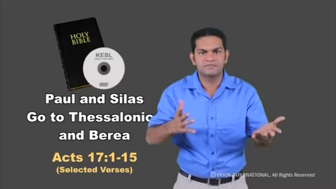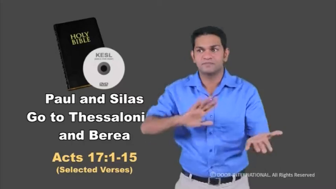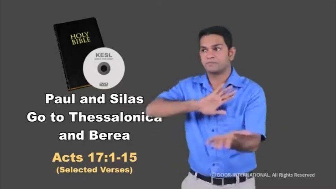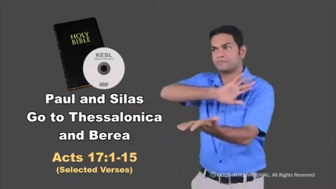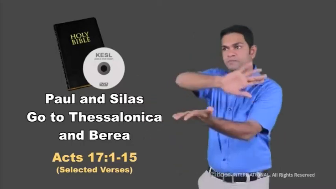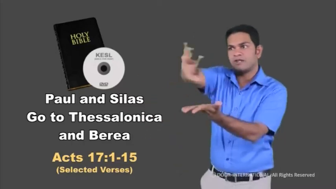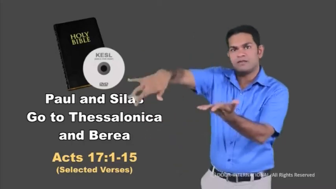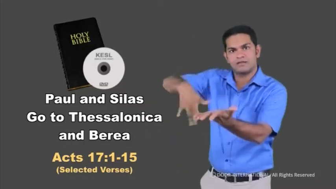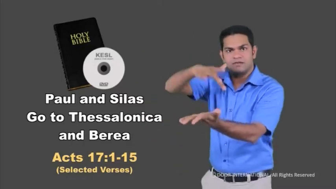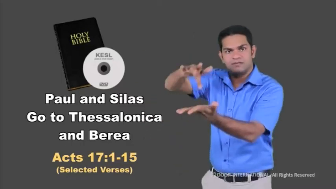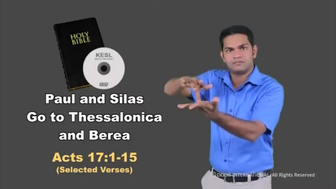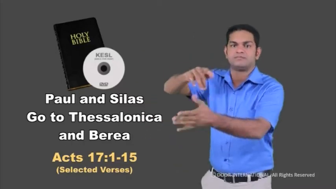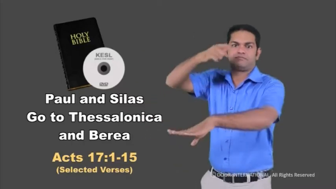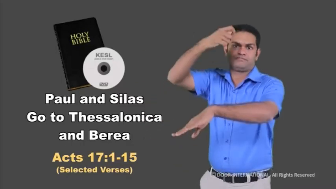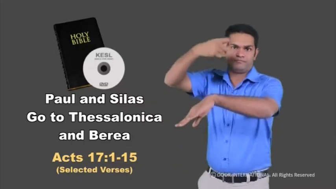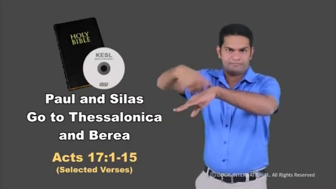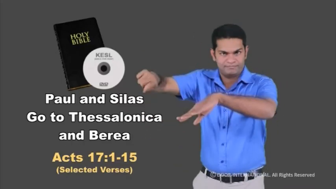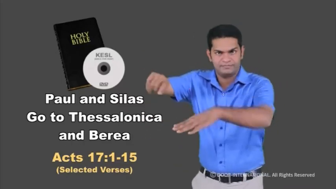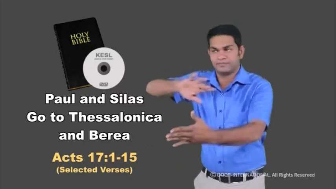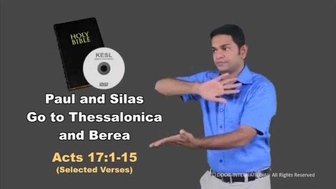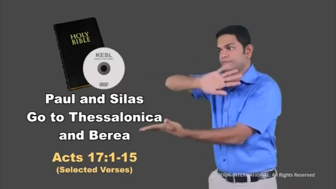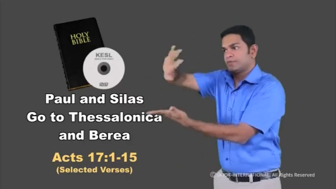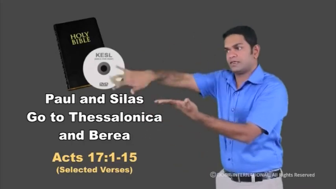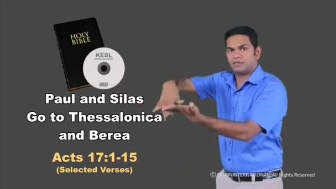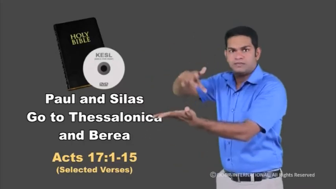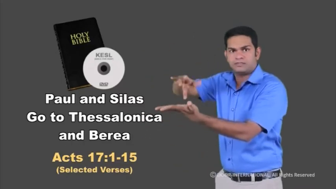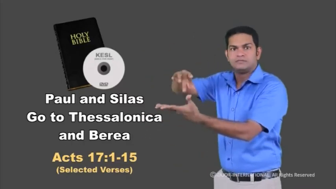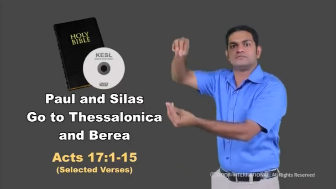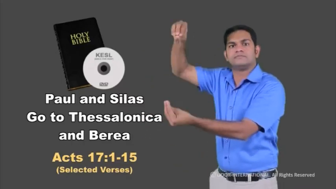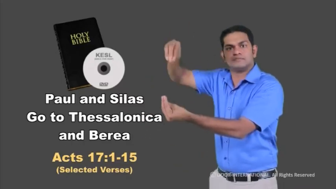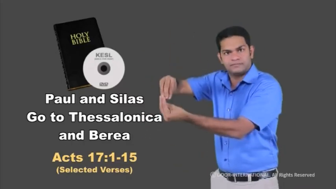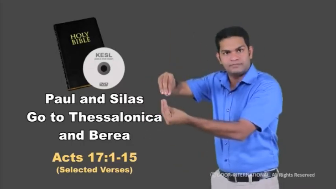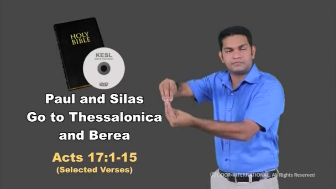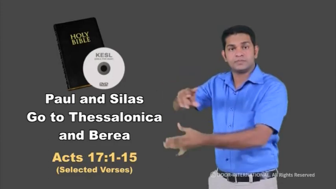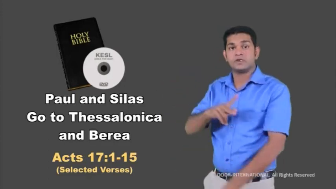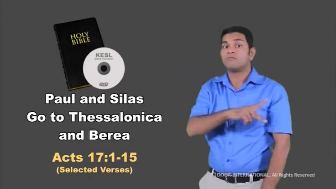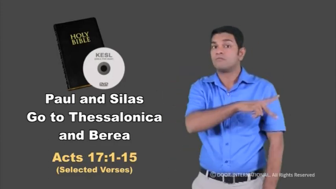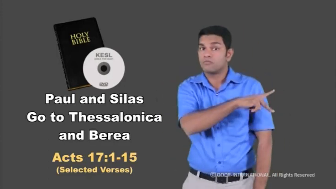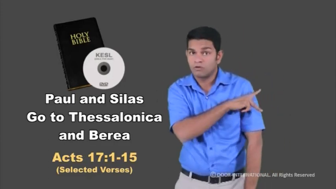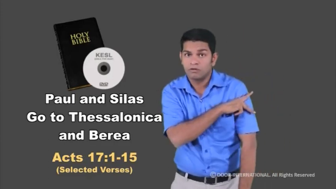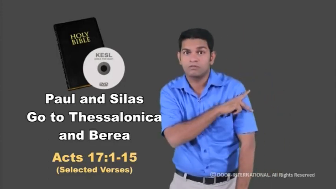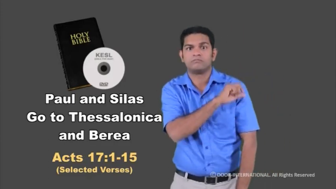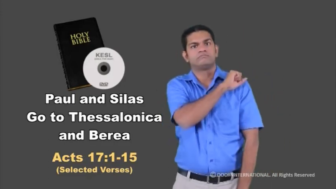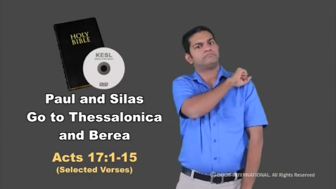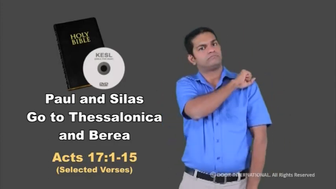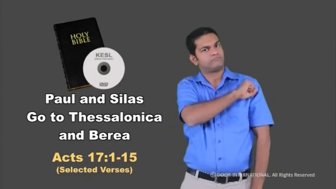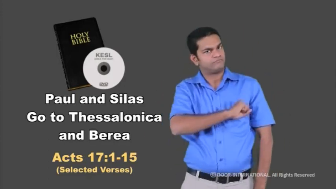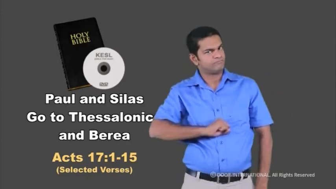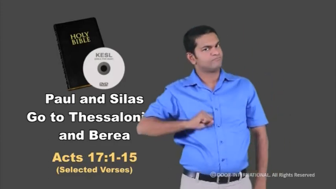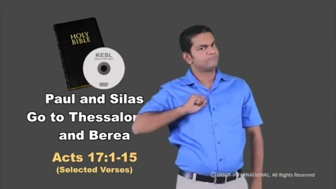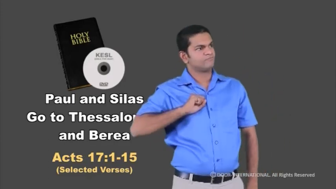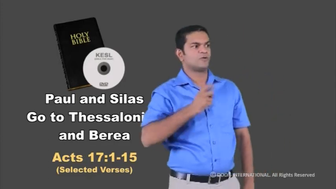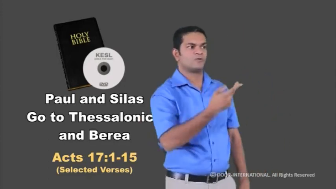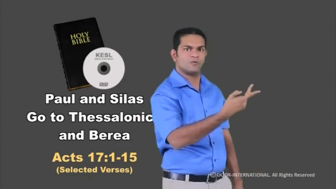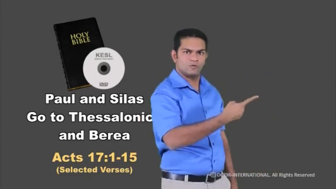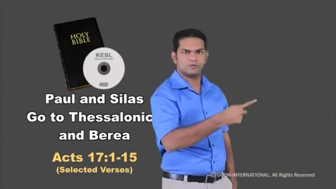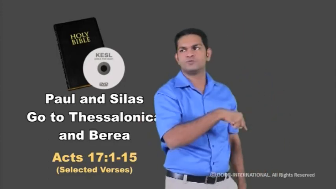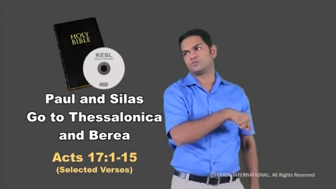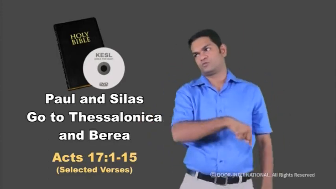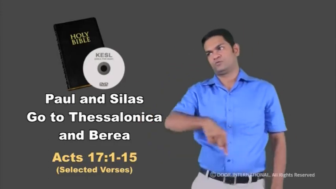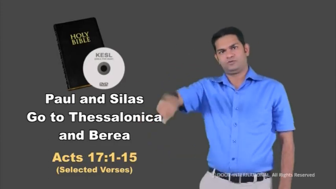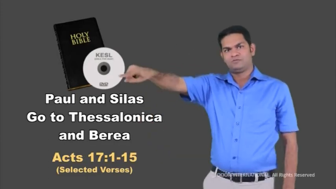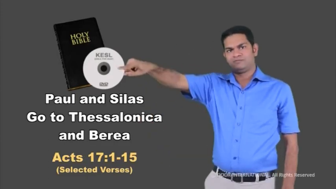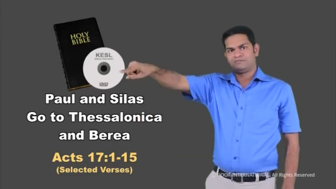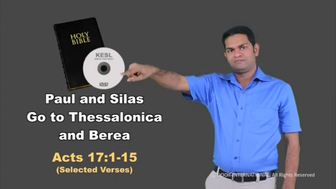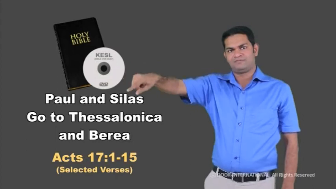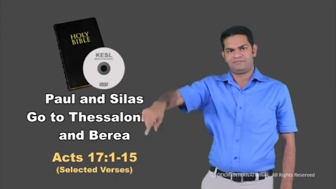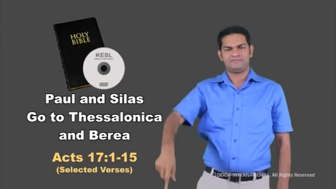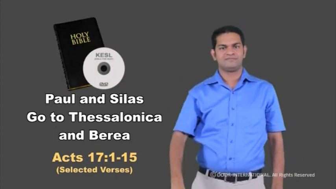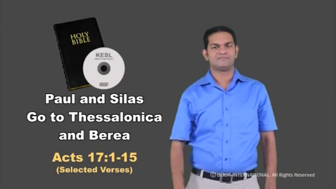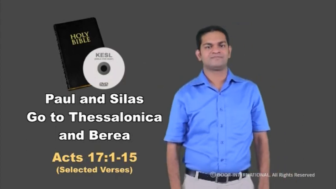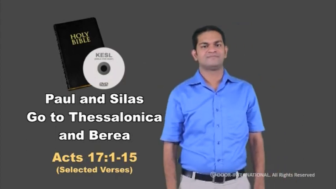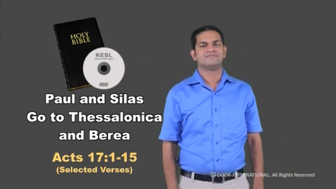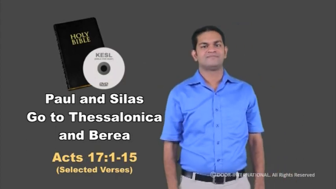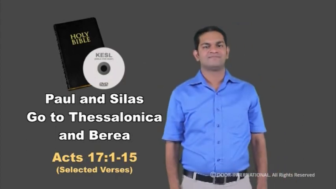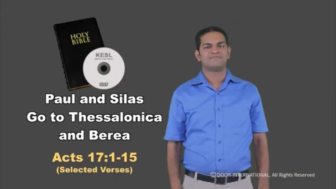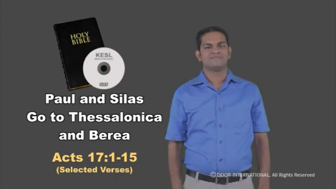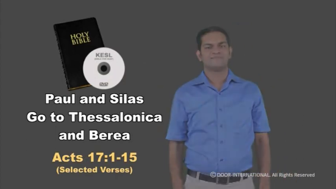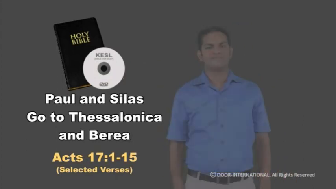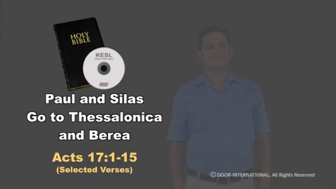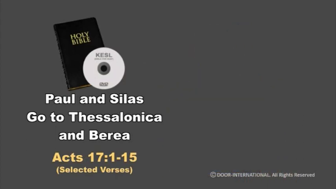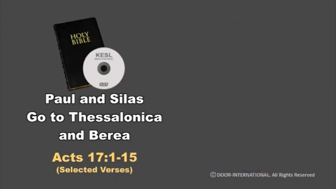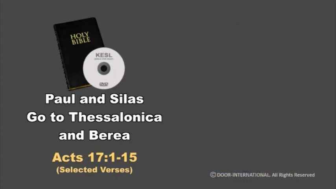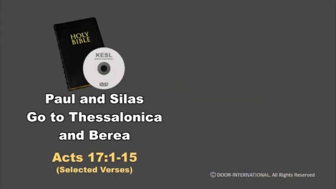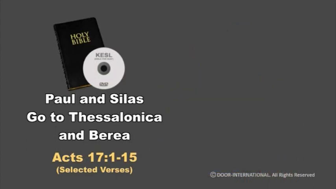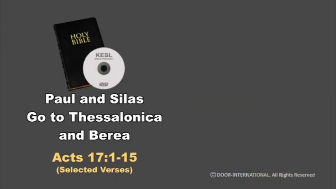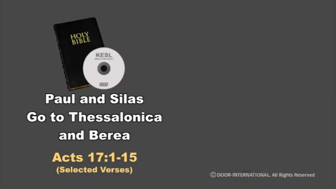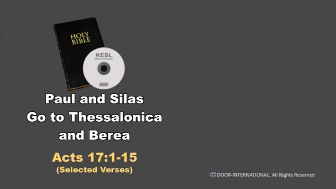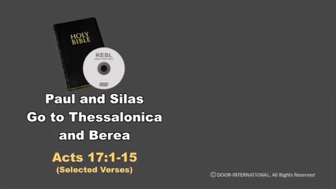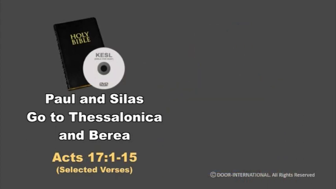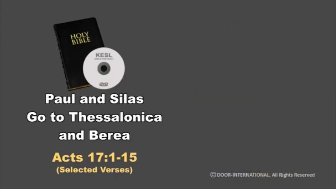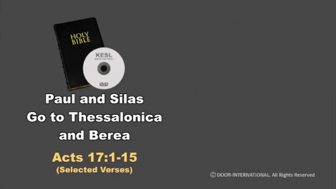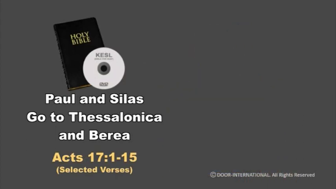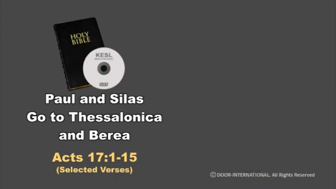Paul and Silas Go to Thessalonica and Berea